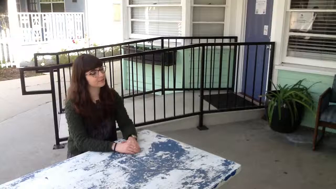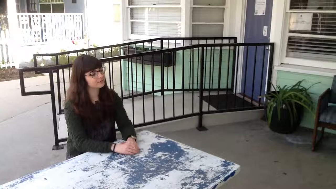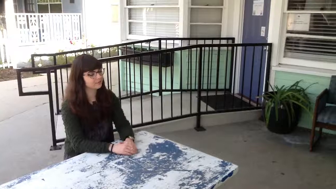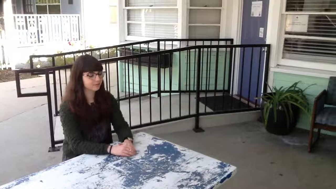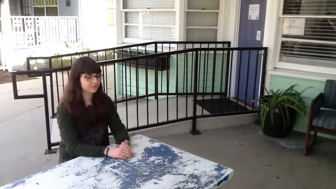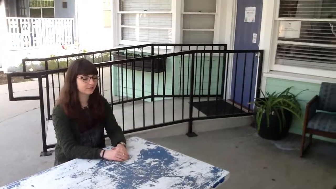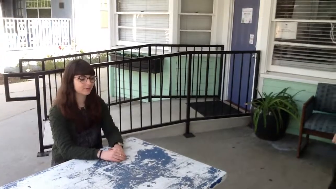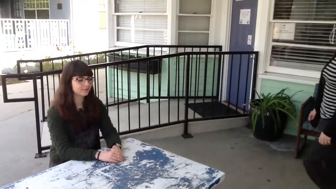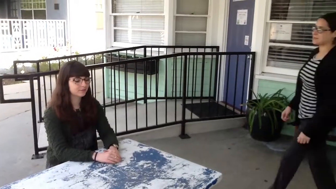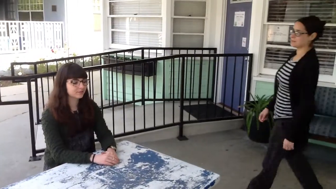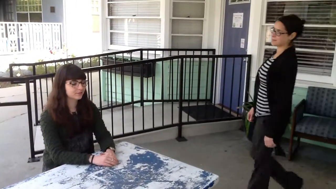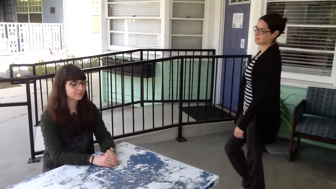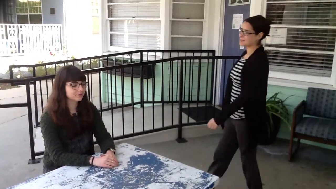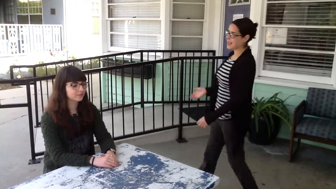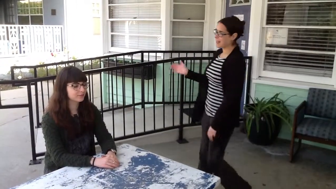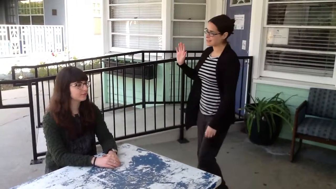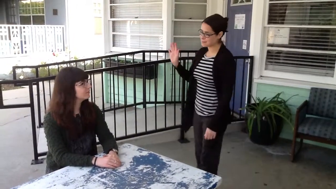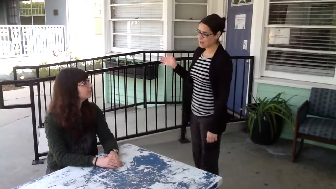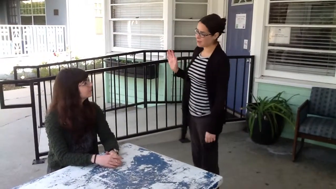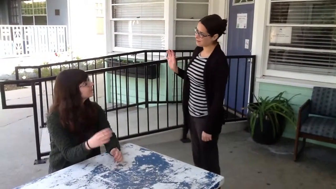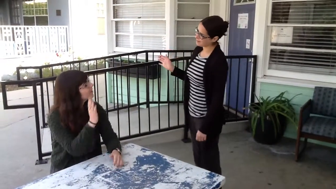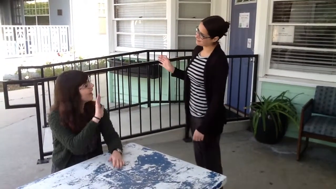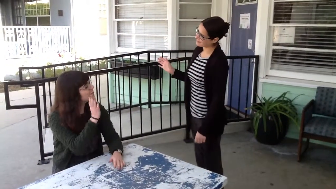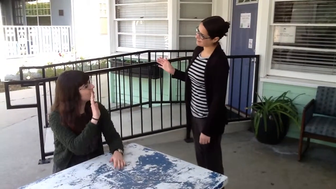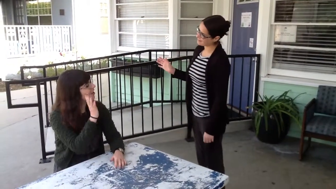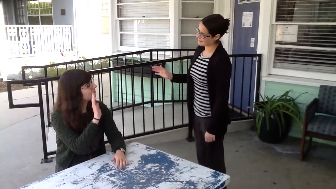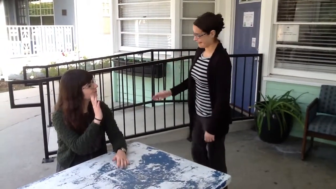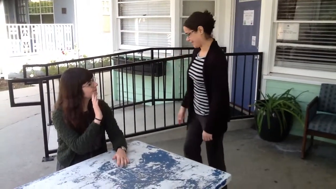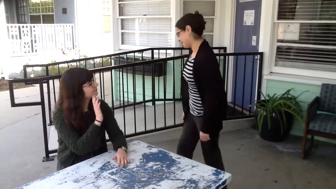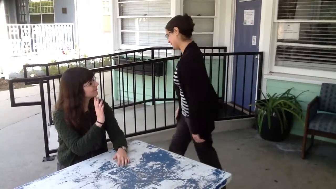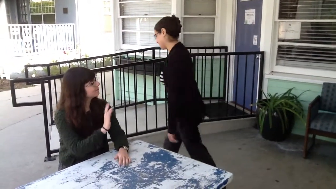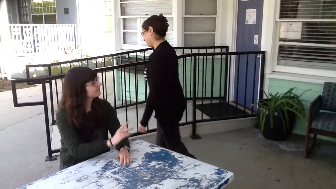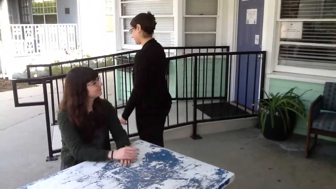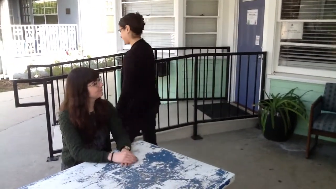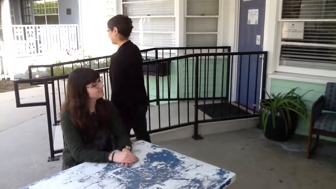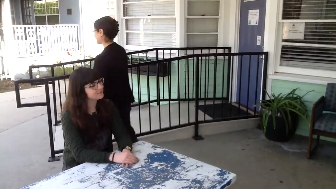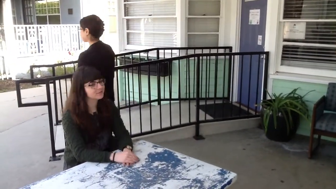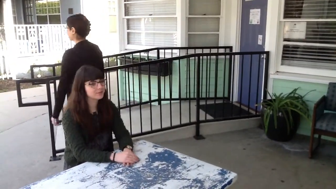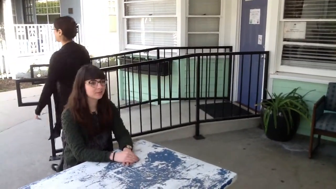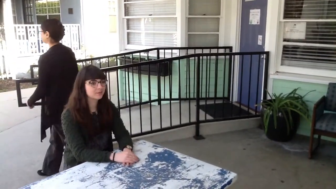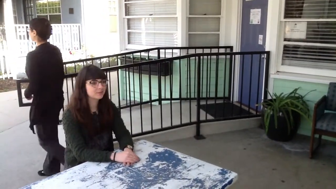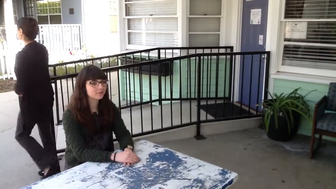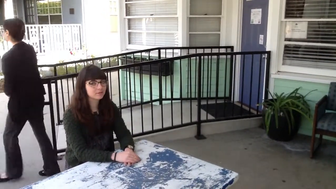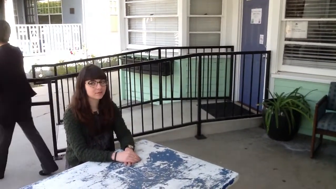HI